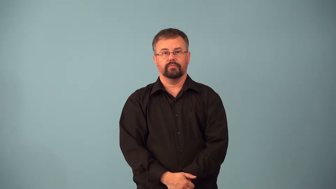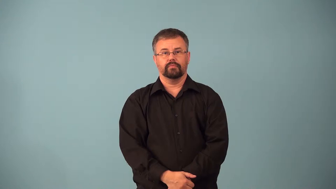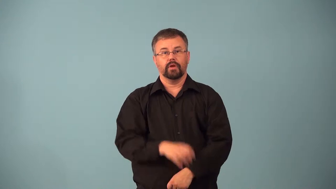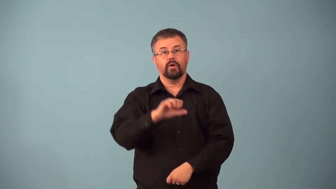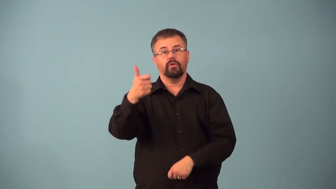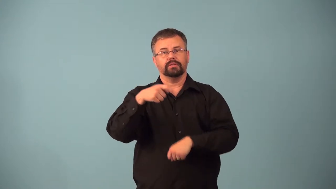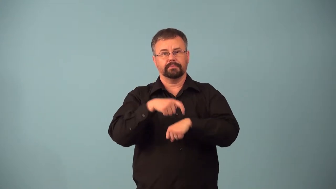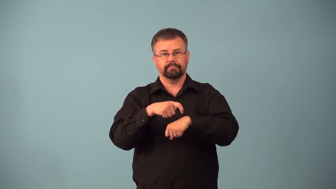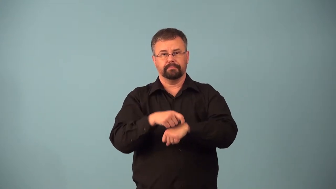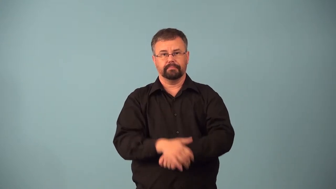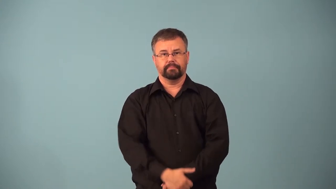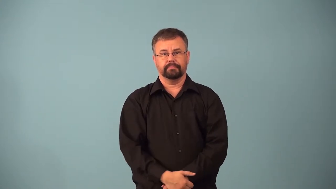anon-at another time